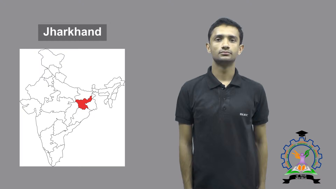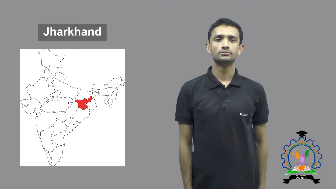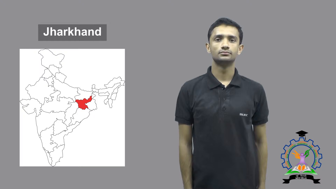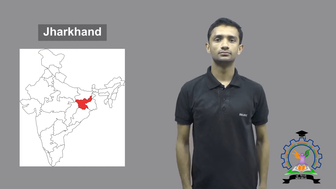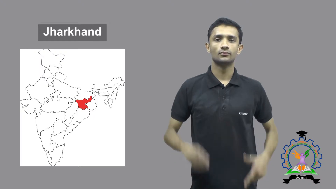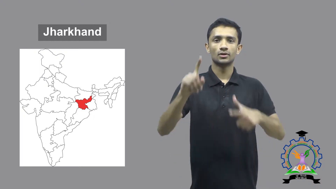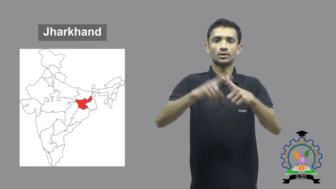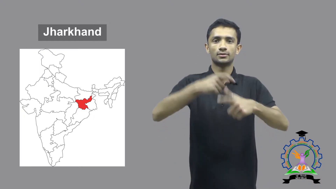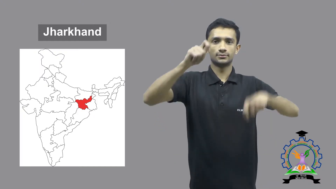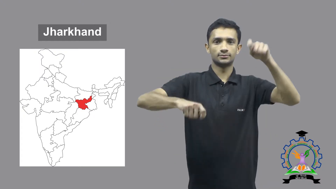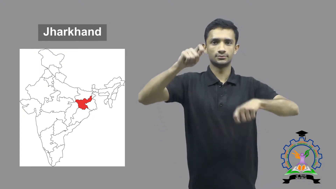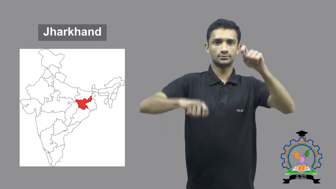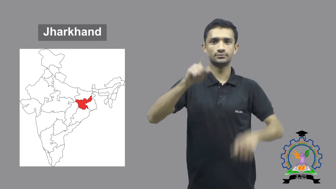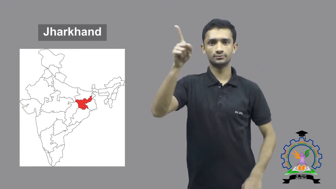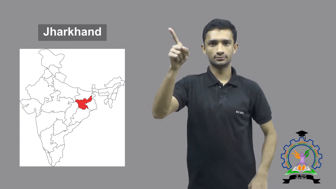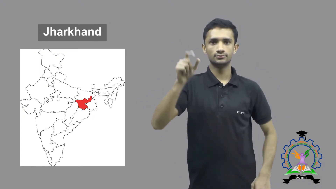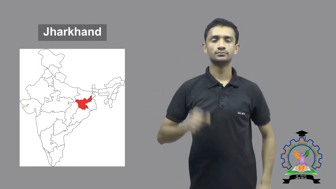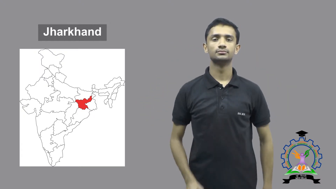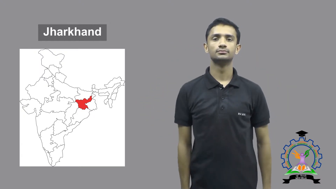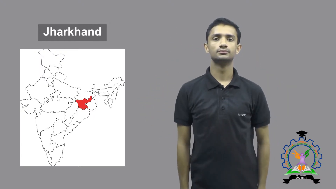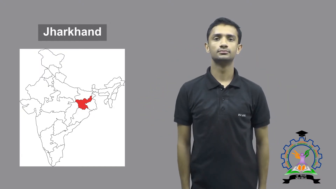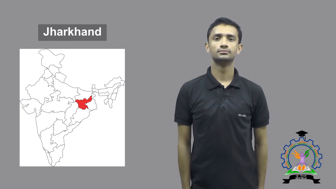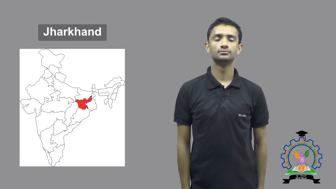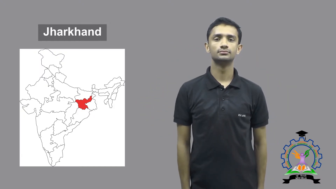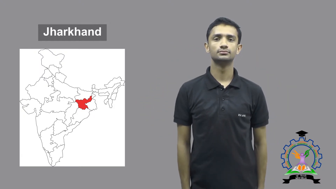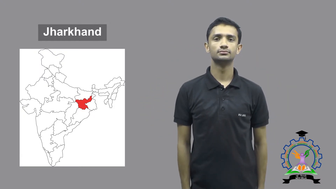Jharkhand